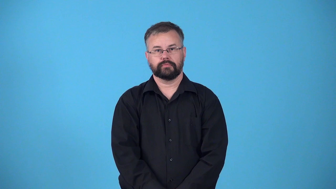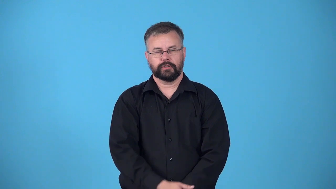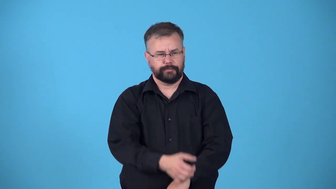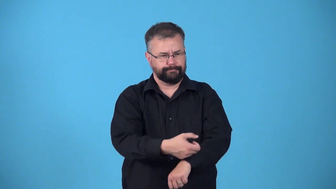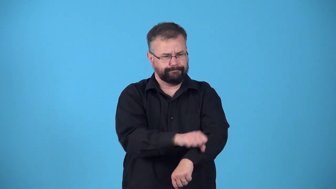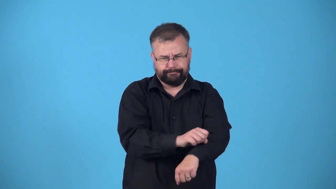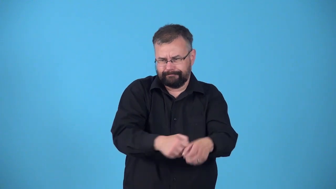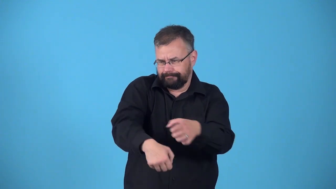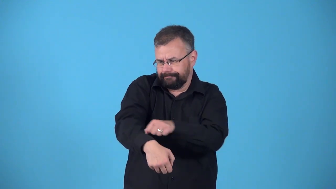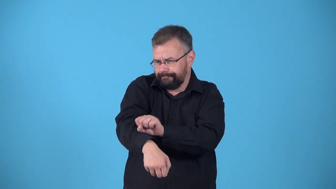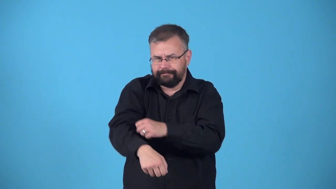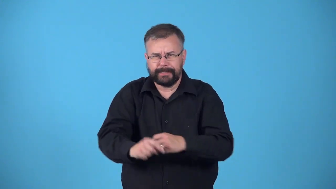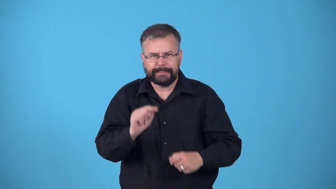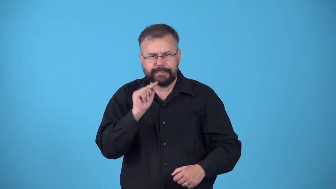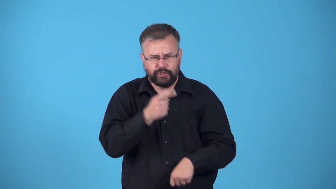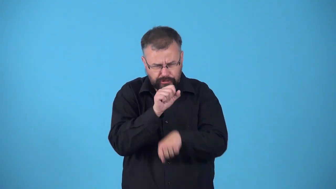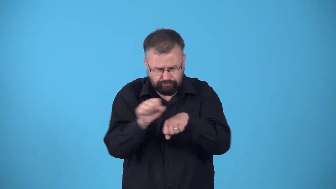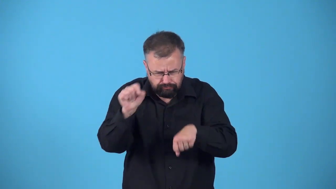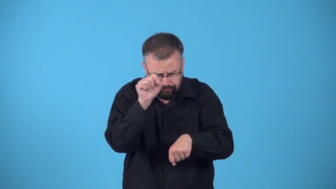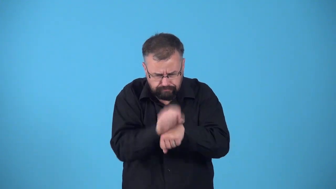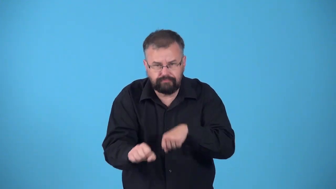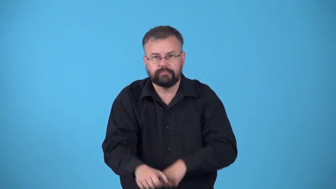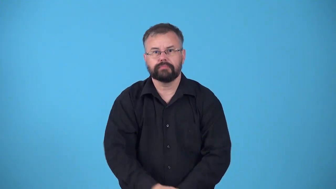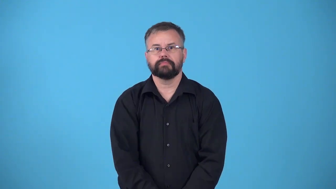get down to work